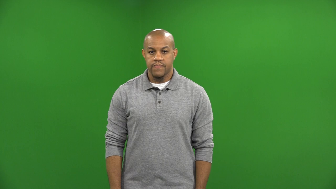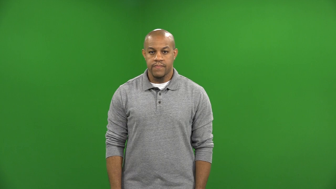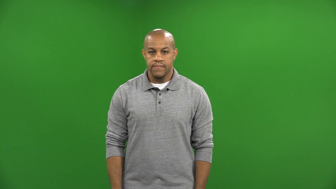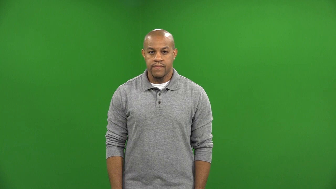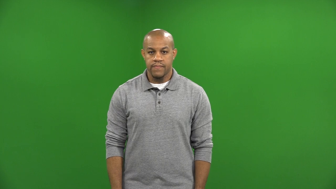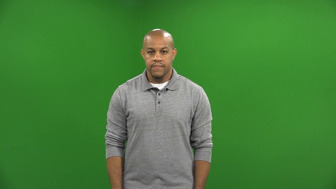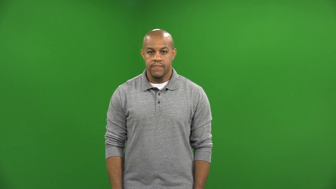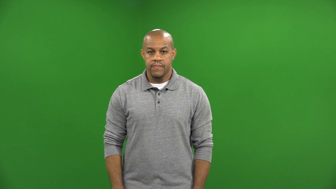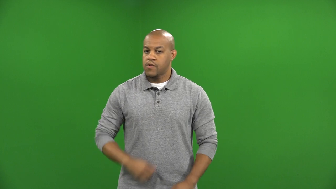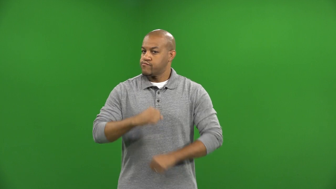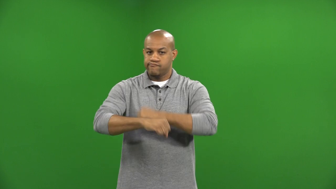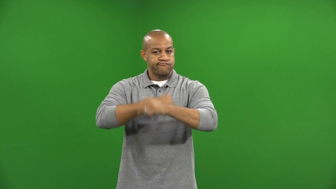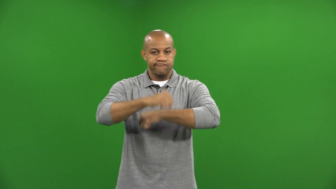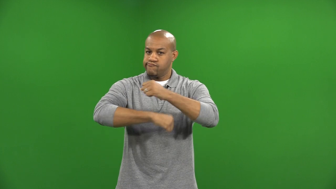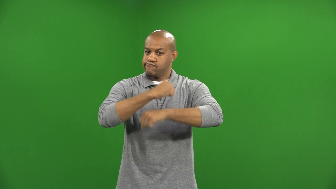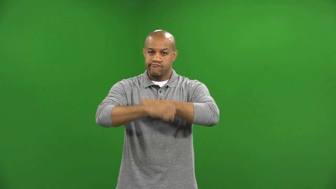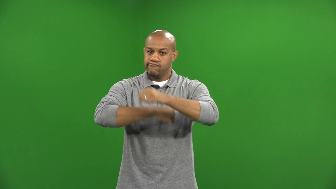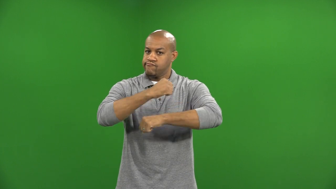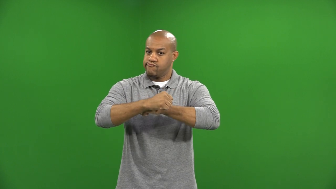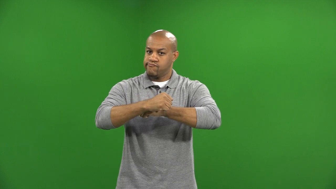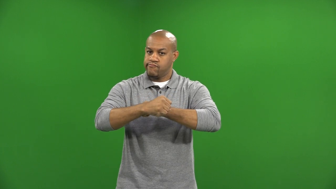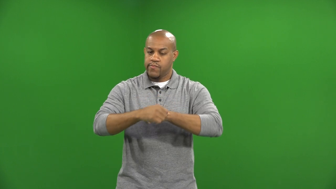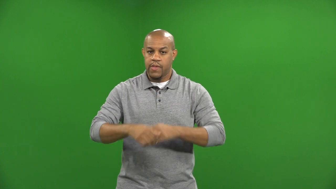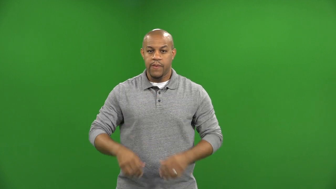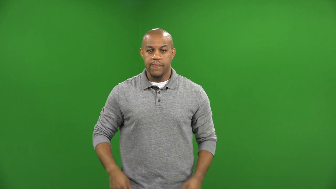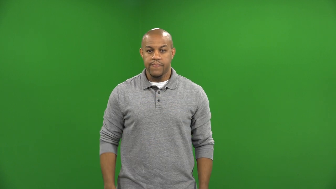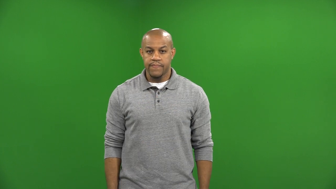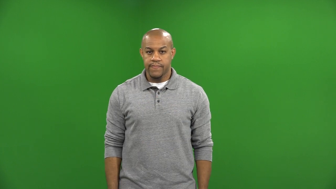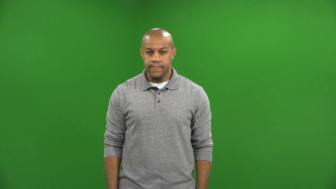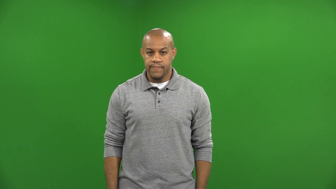Walking,Traveling-basketball